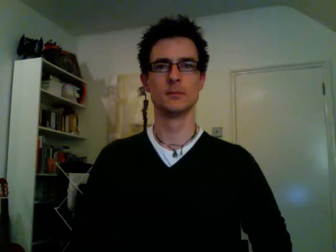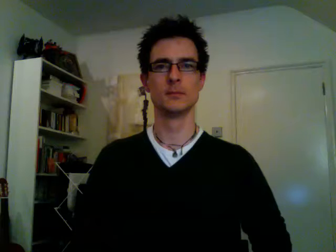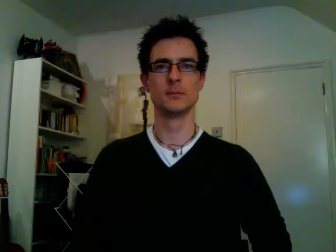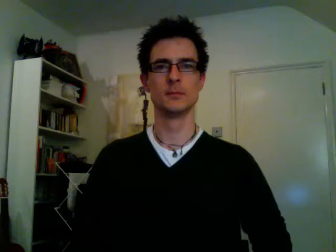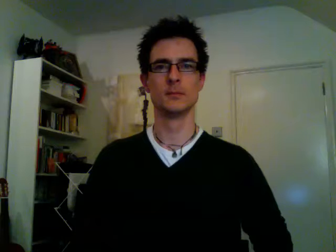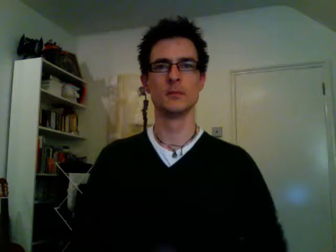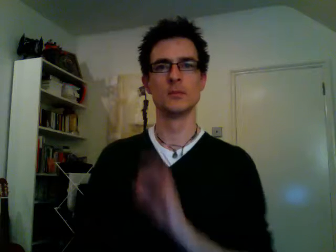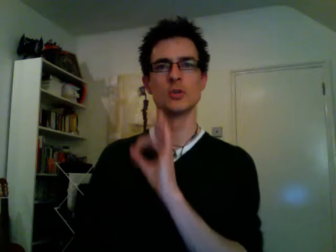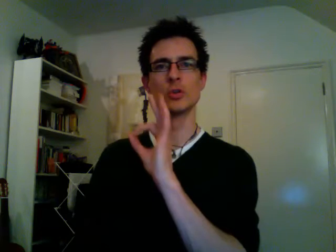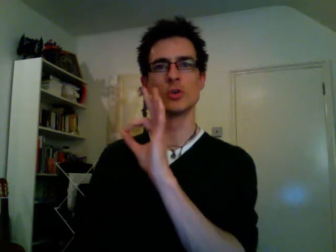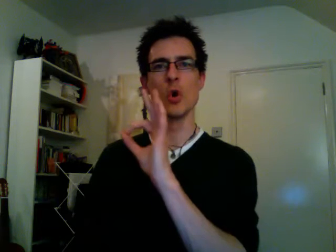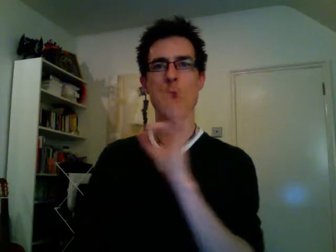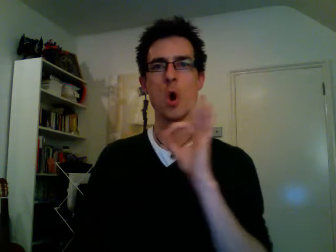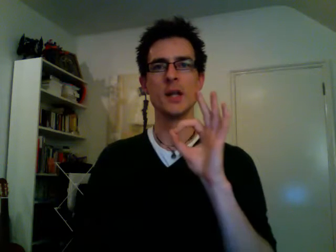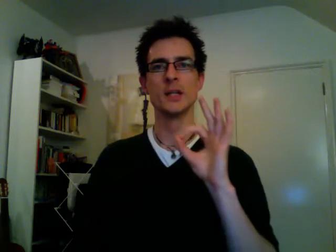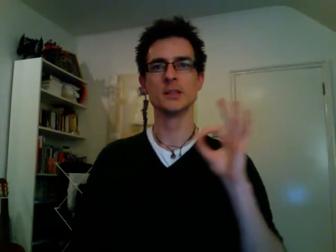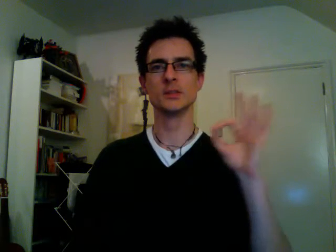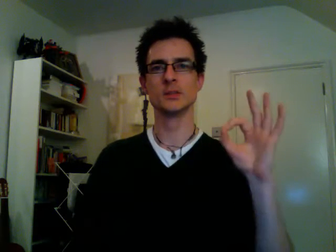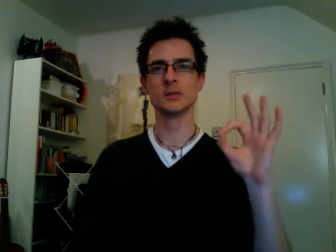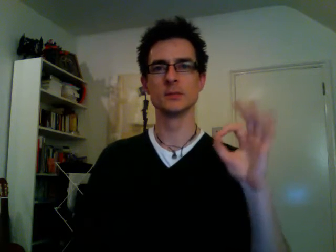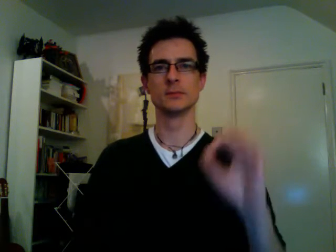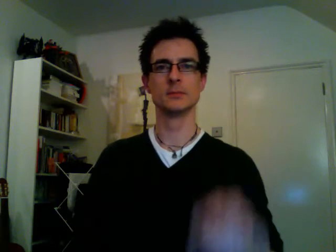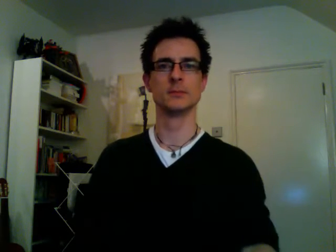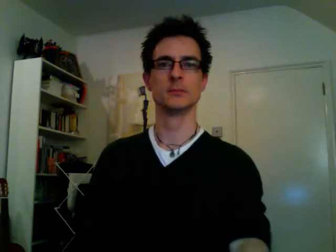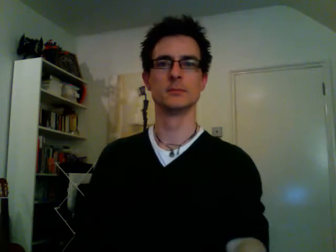coins